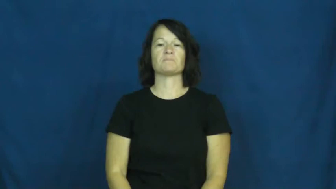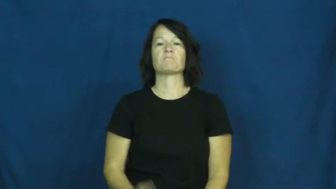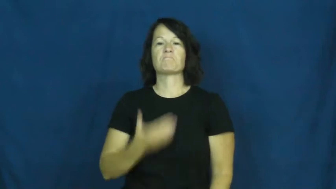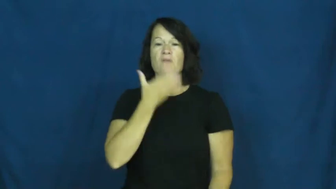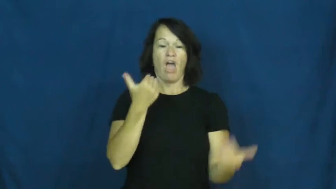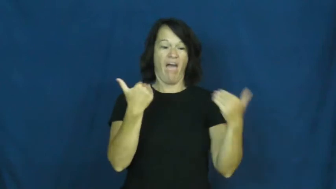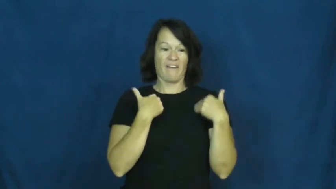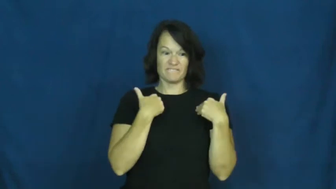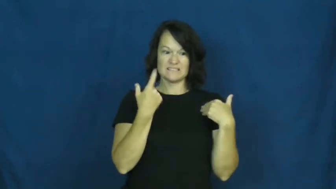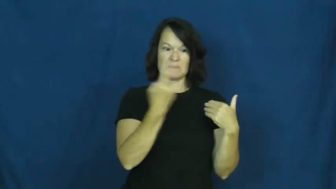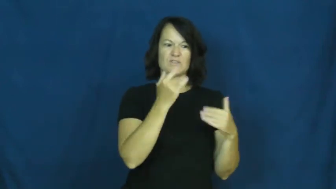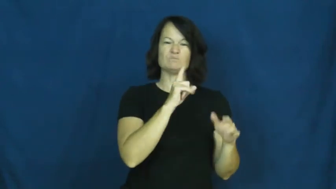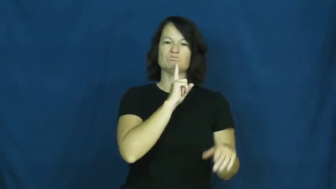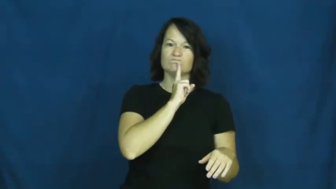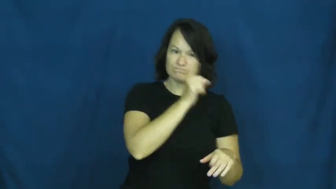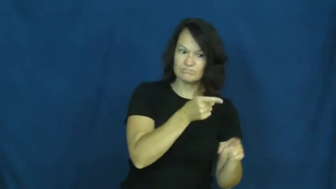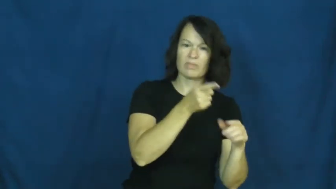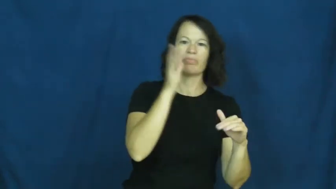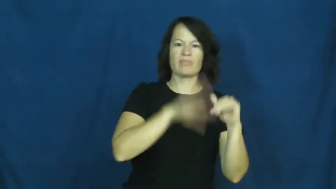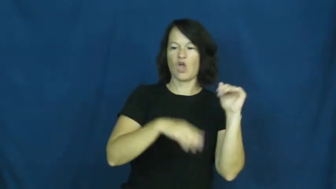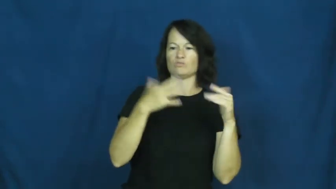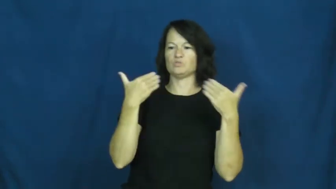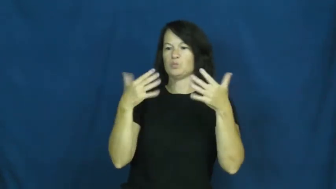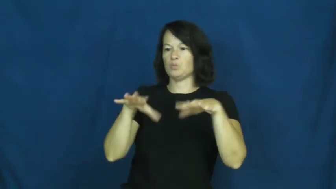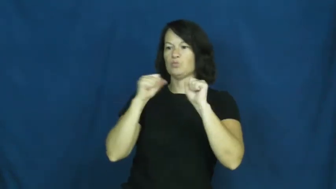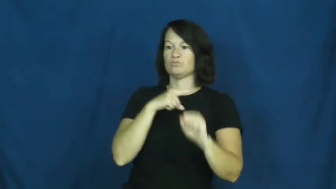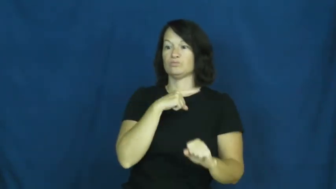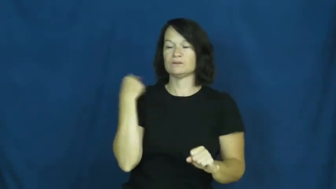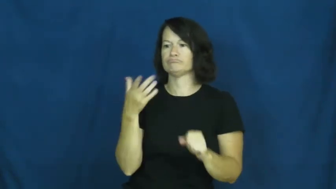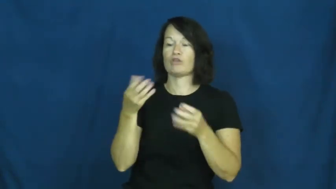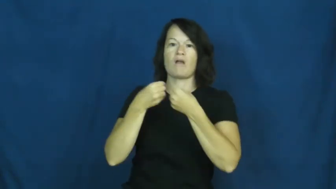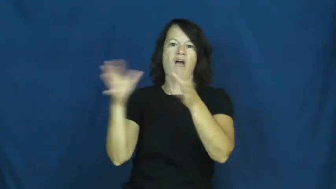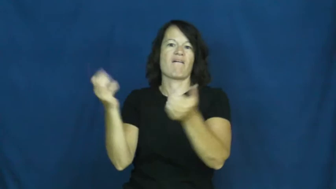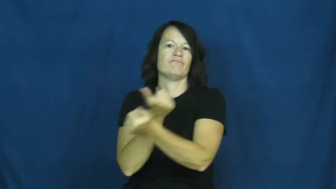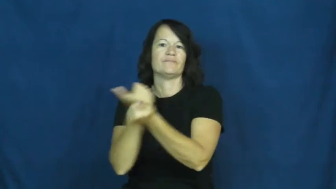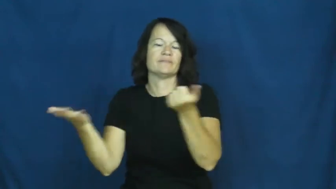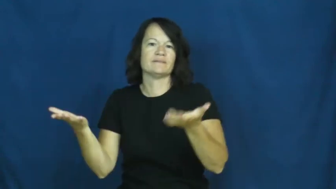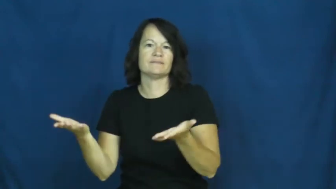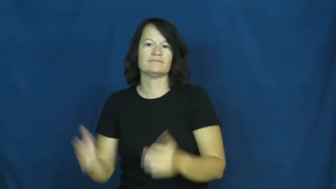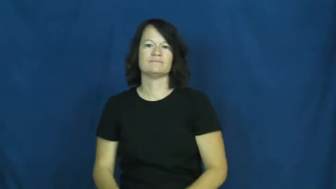bird in the hand is worth two in the bush